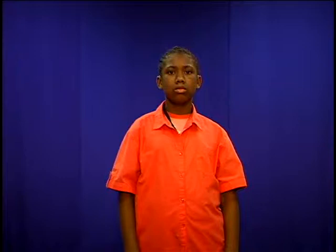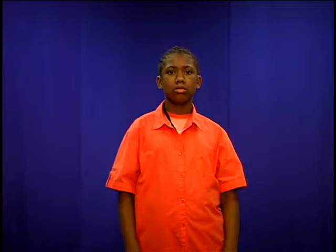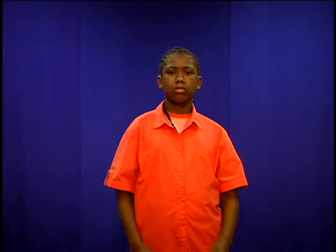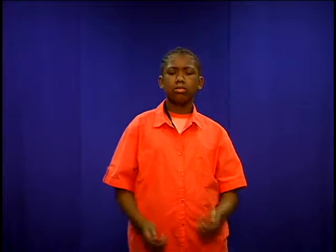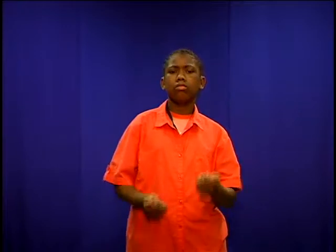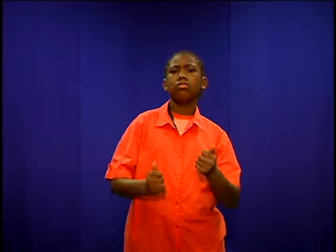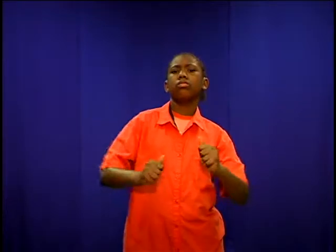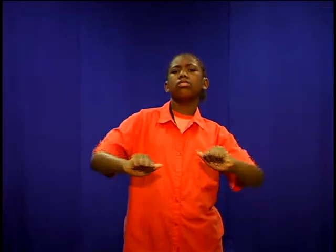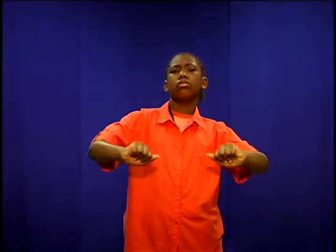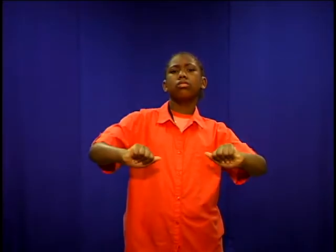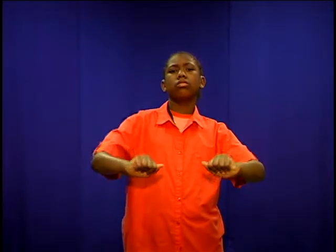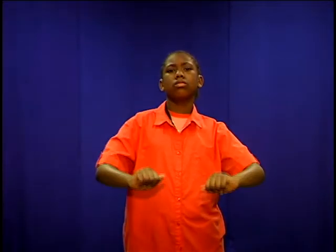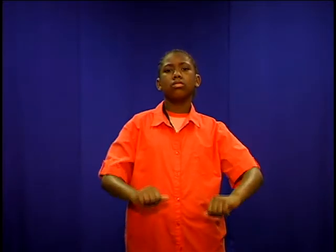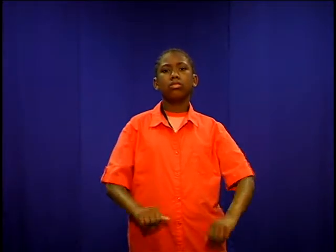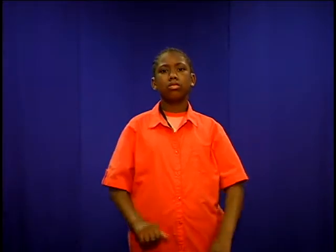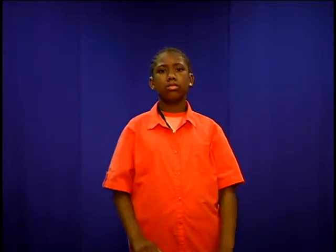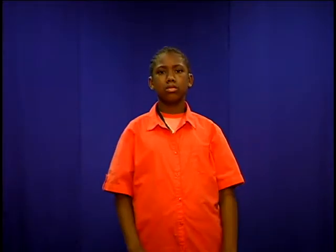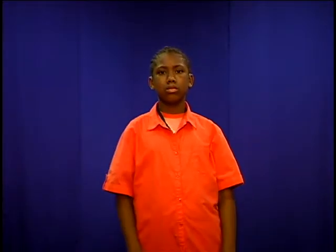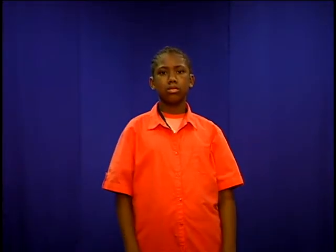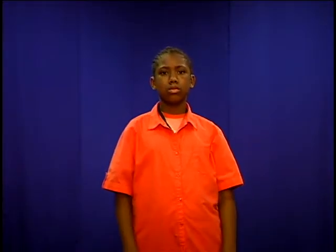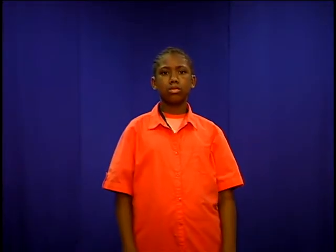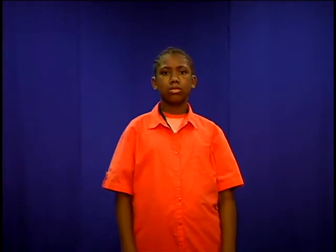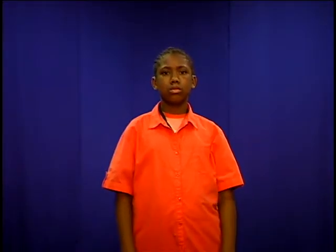exert-physical